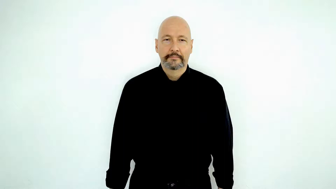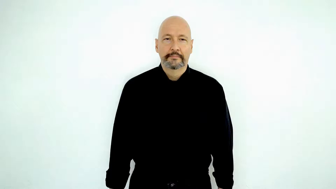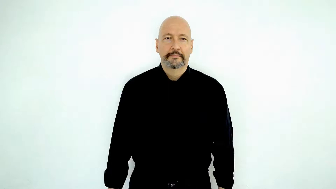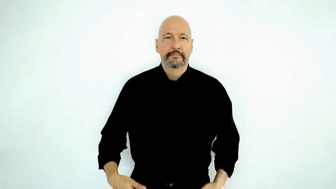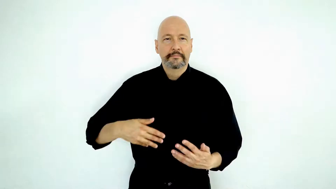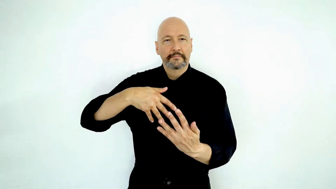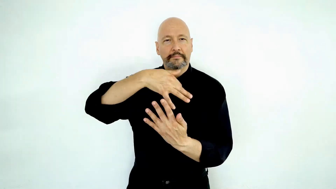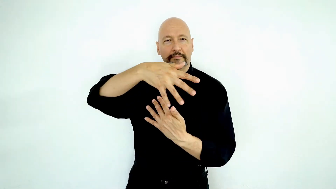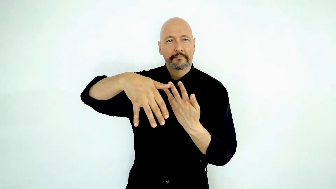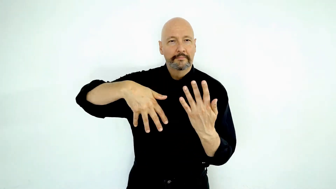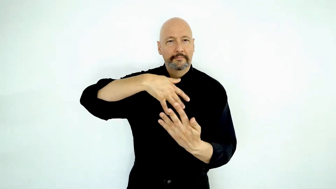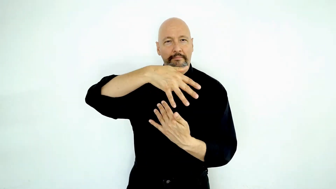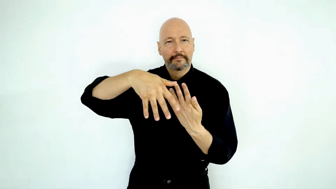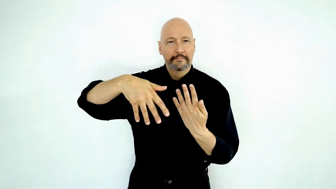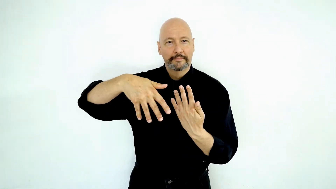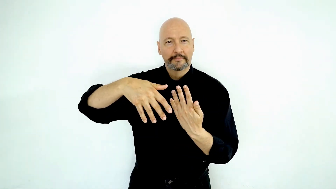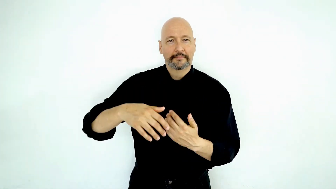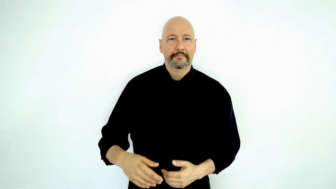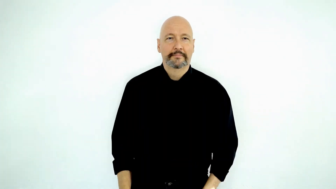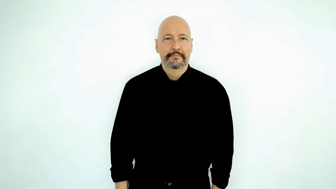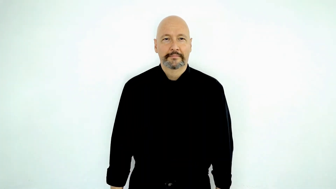interaction [socialize/social/mingle]